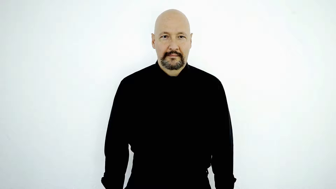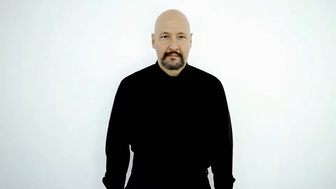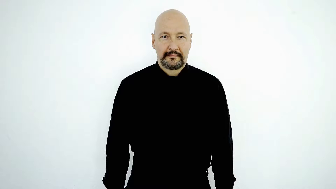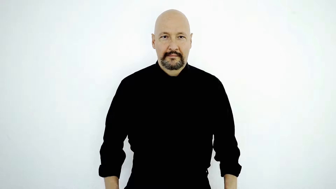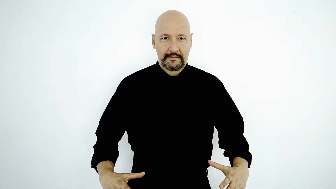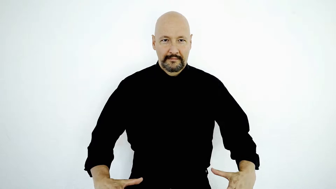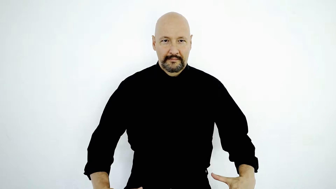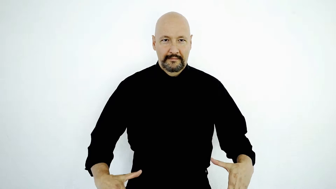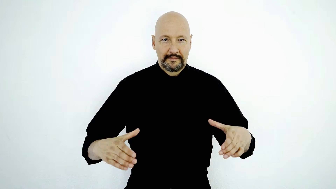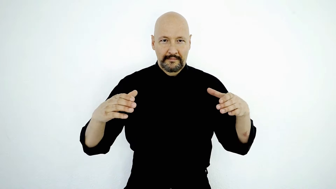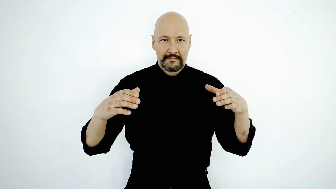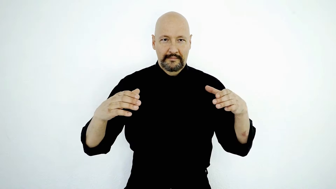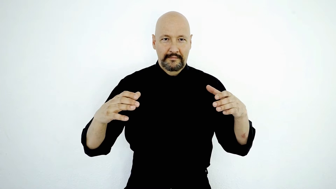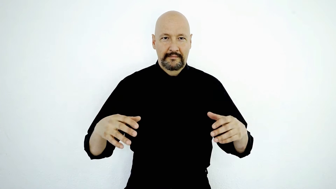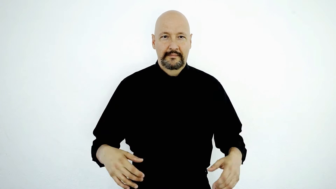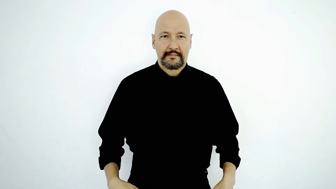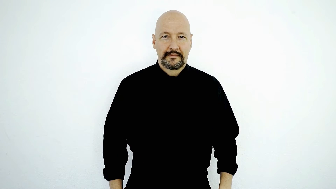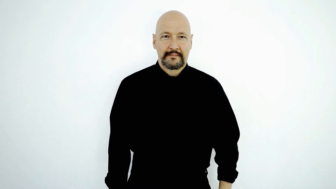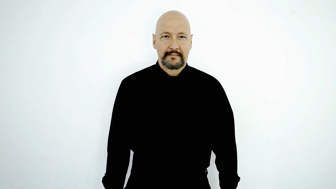basket-CANISTER